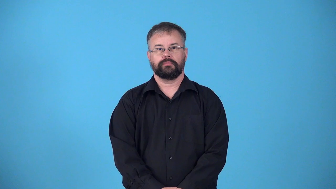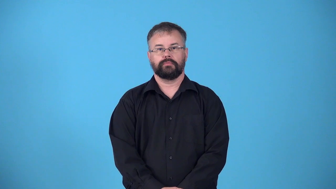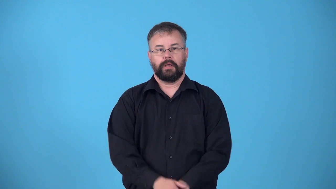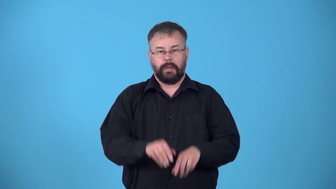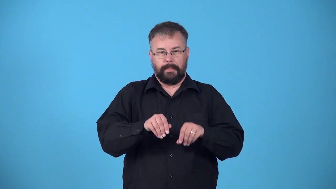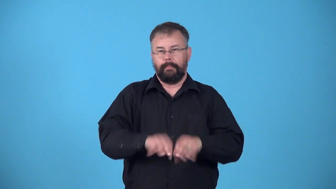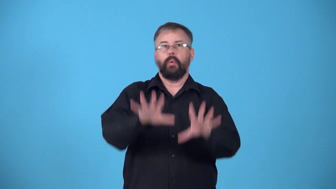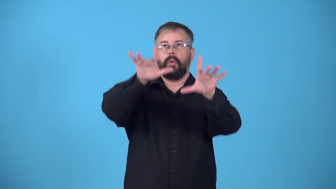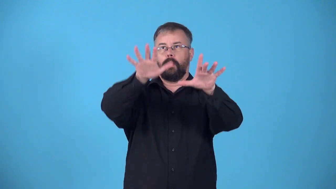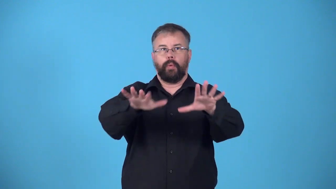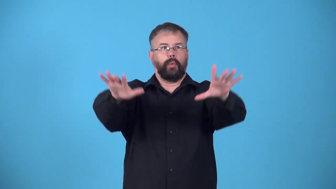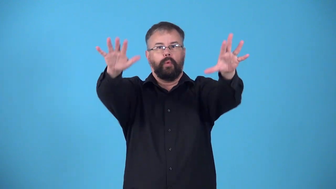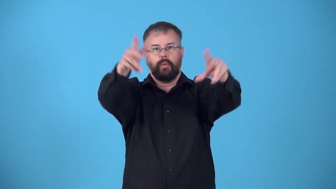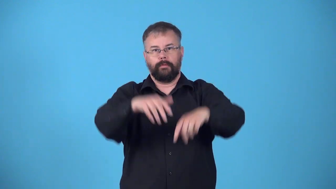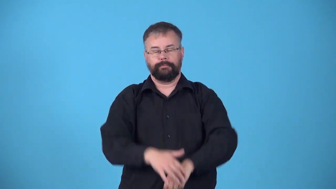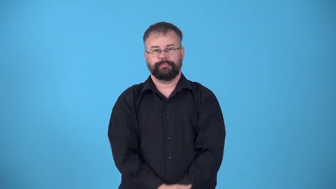kick up dust